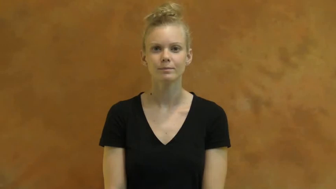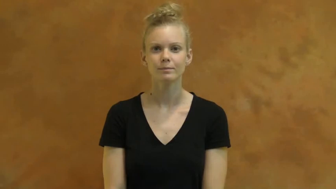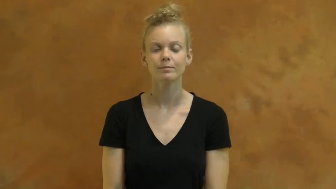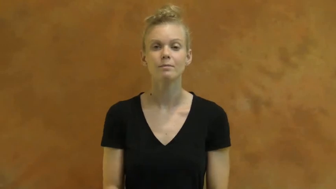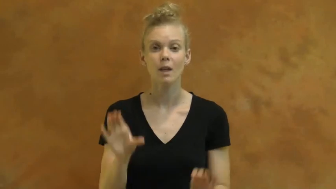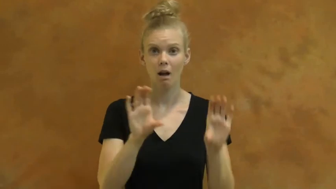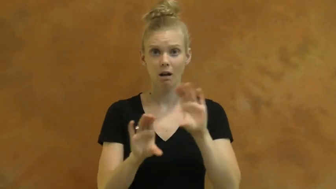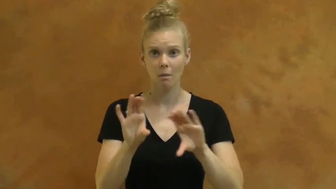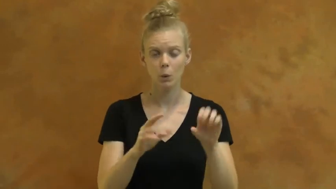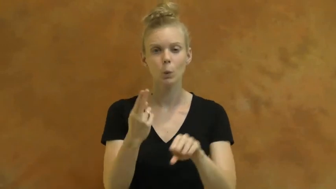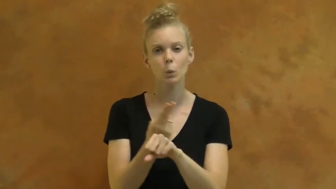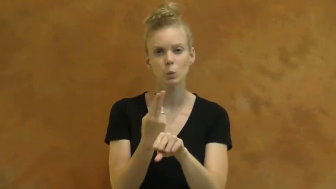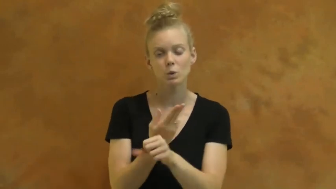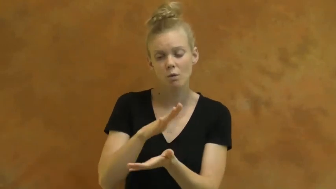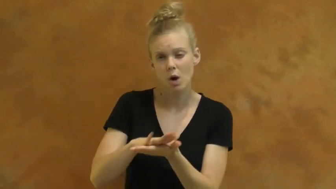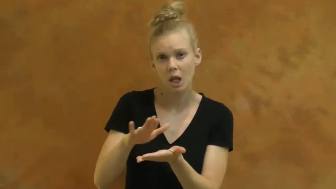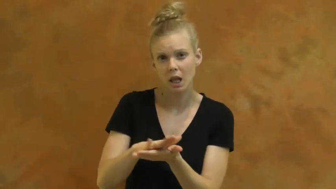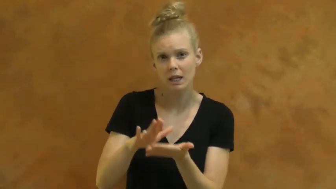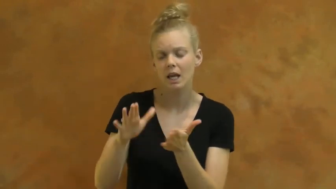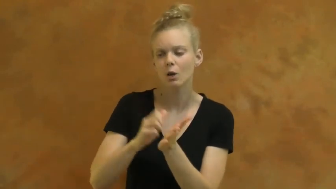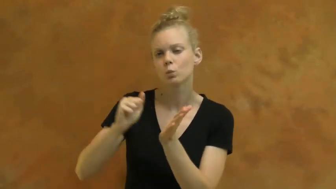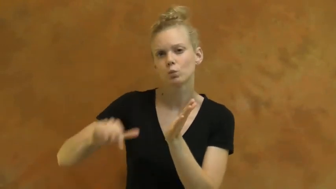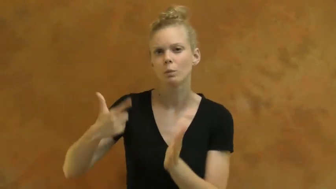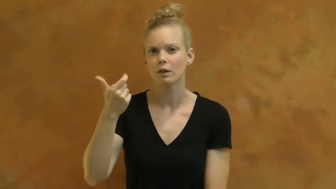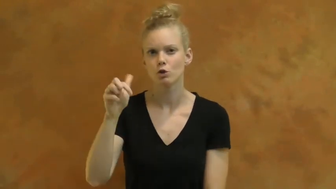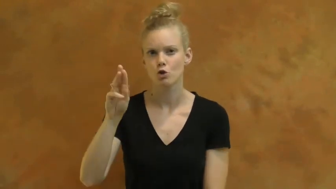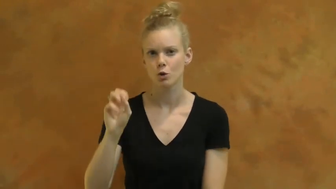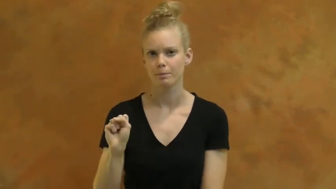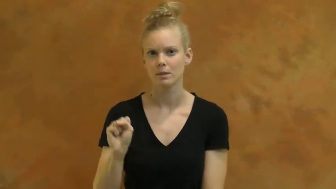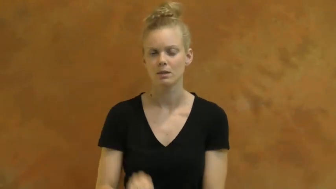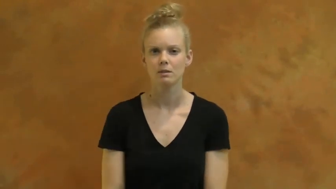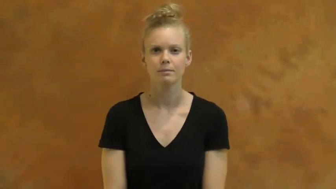peroxide